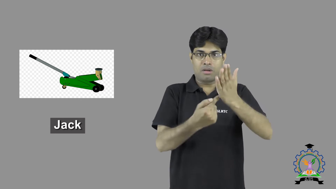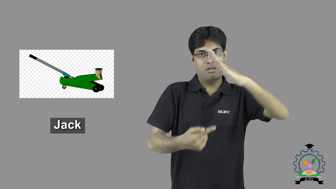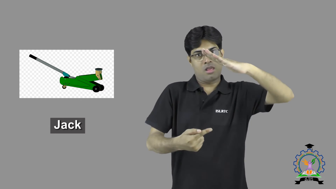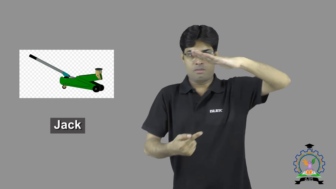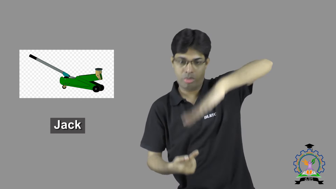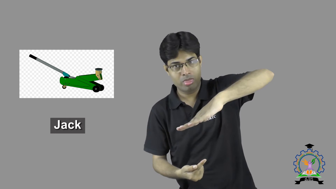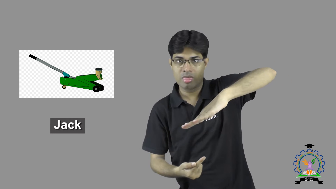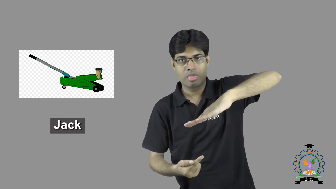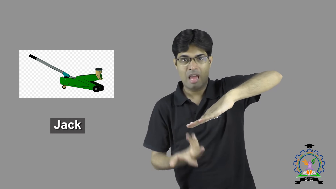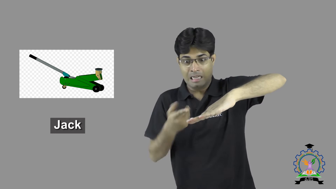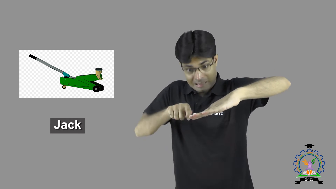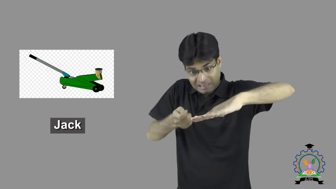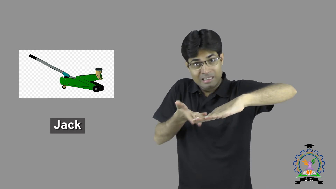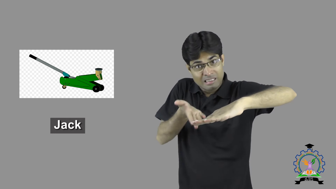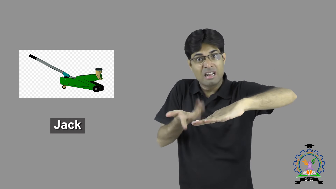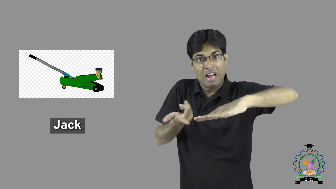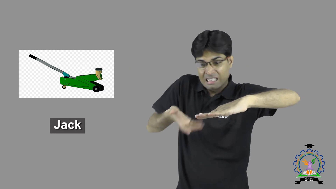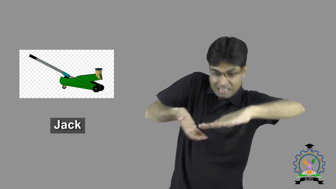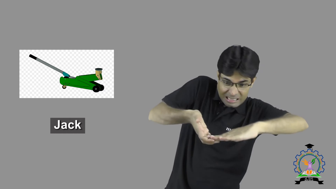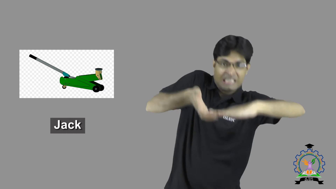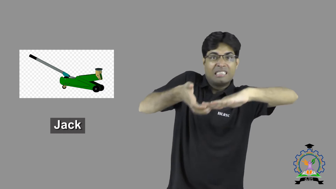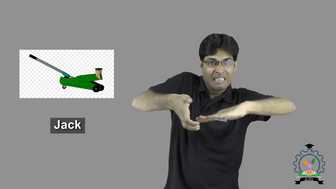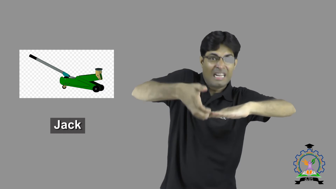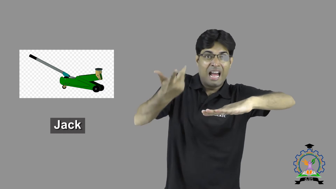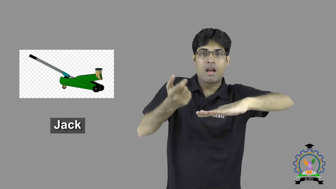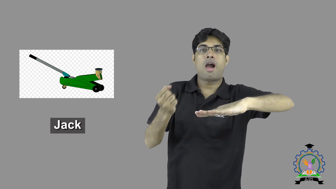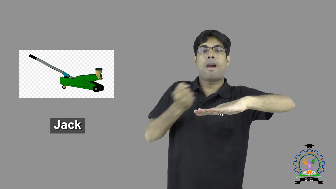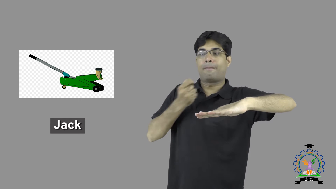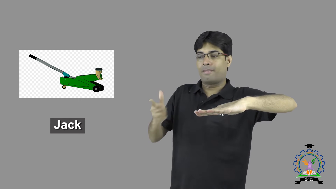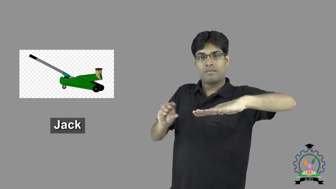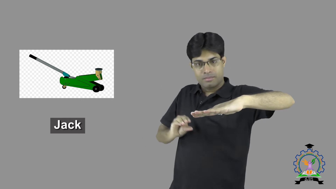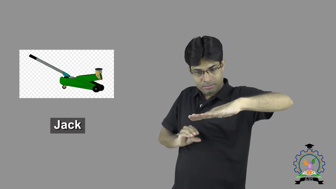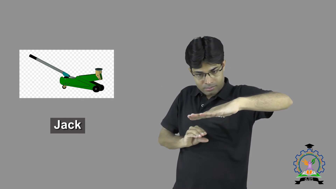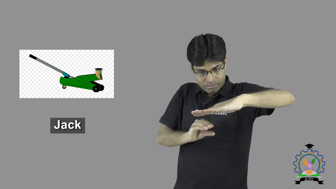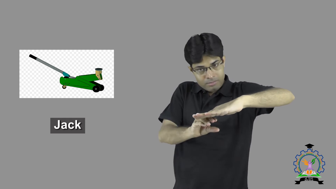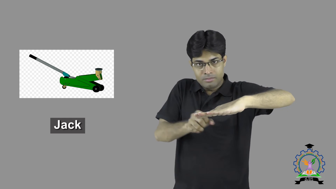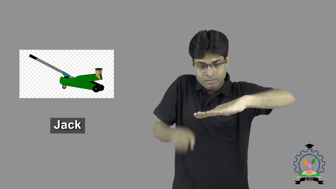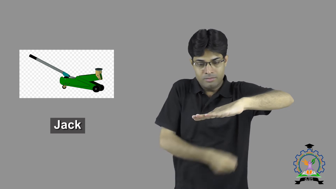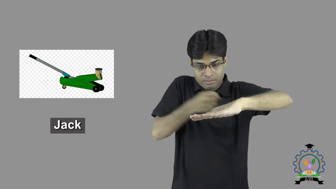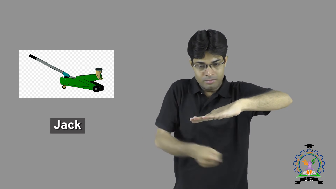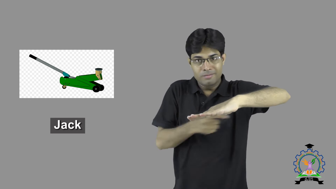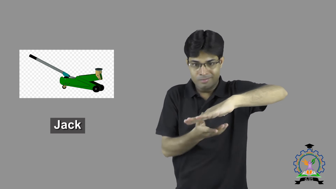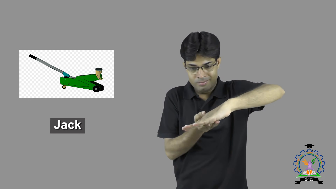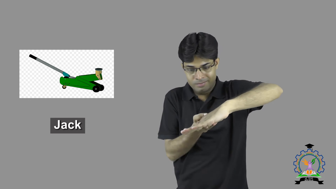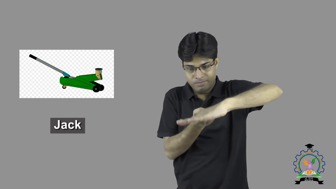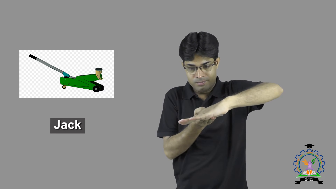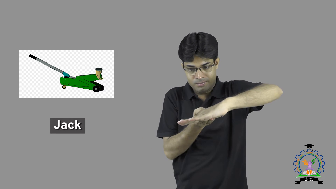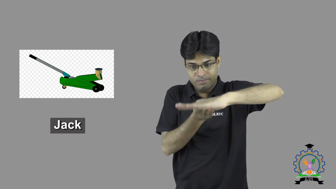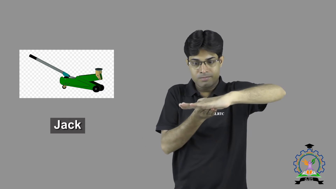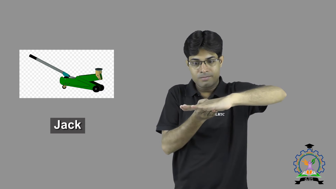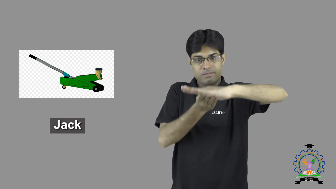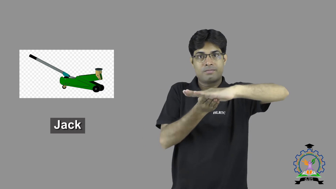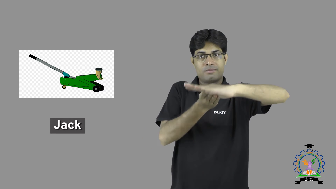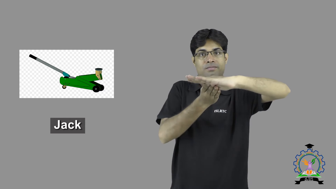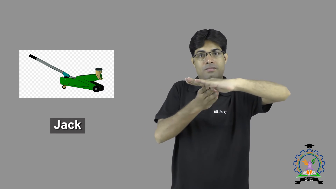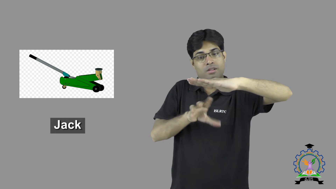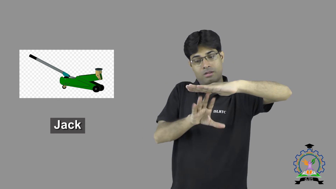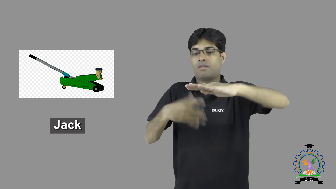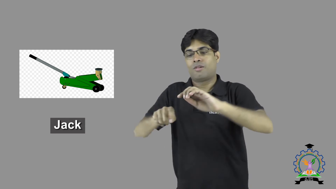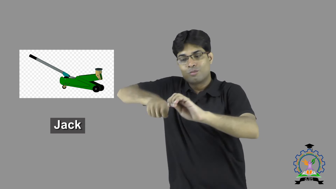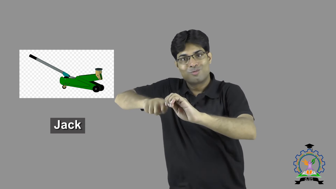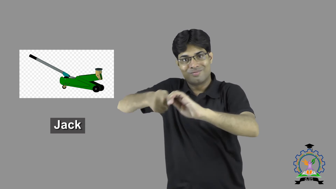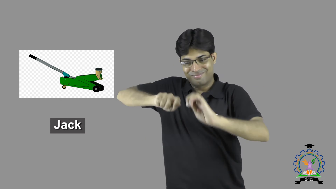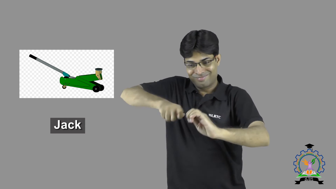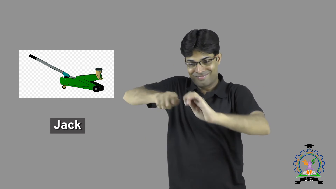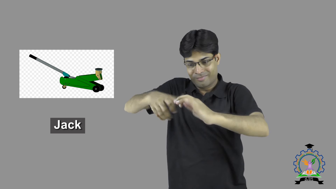Jack